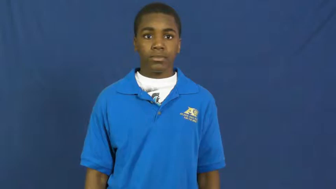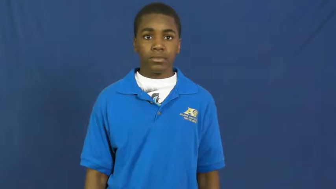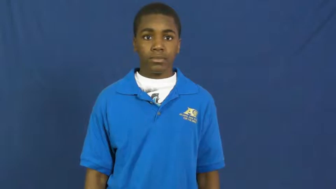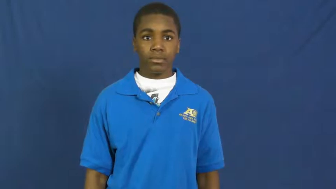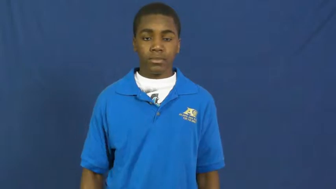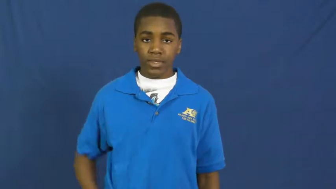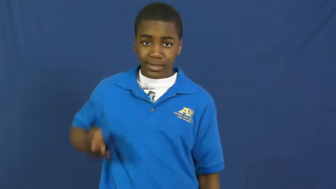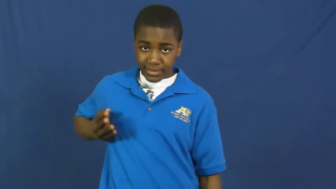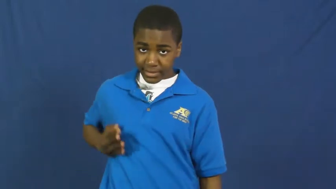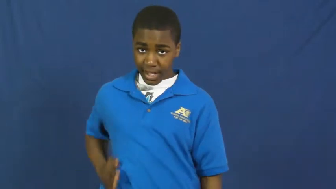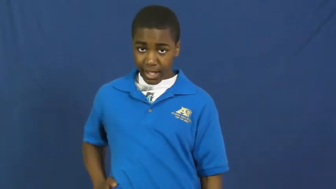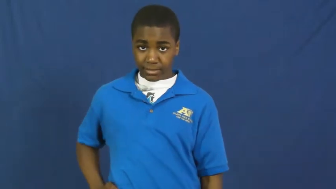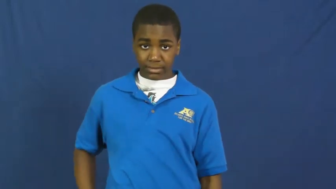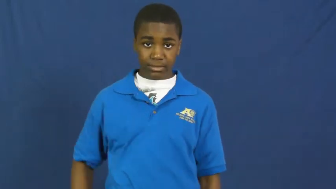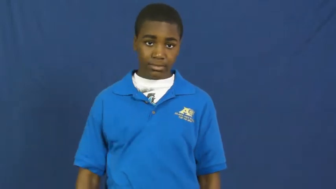side,lateral,wing